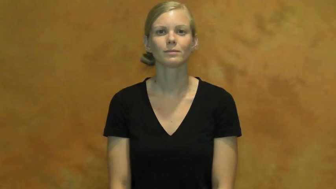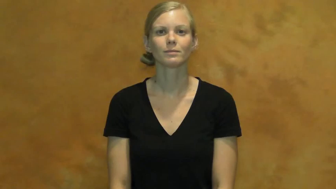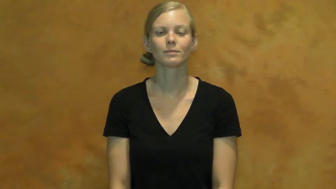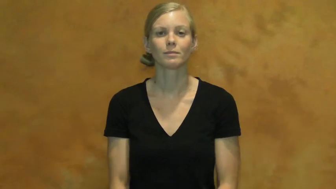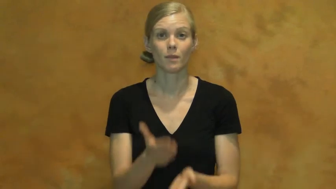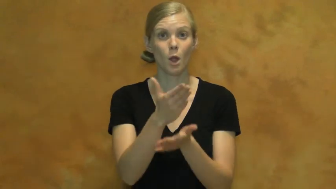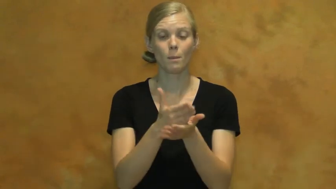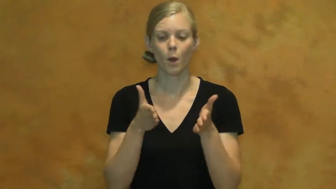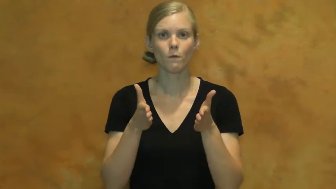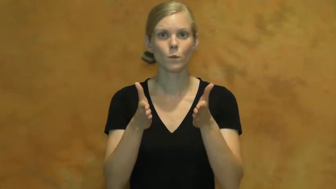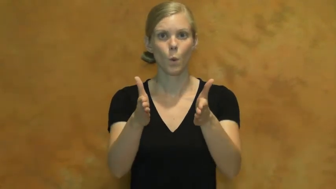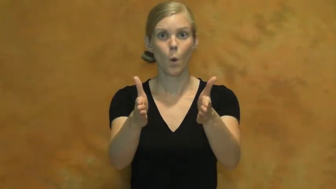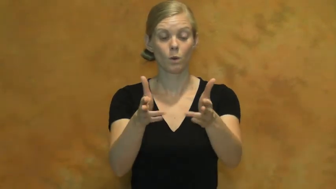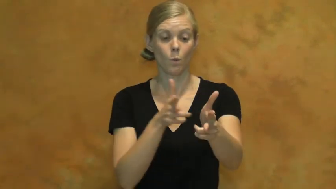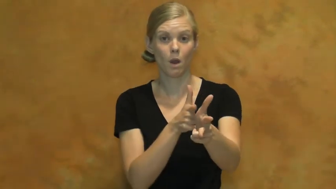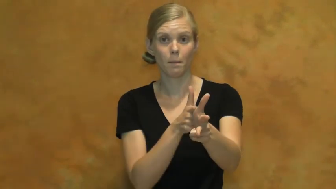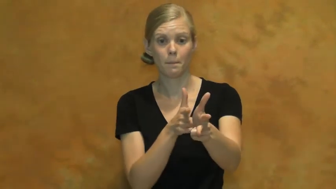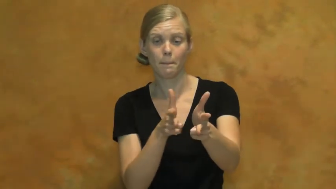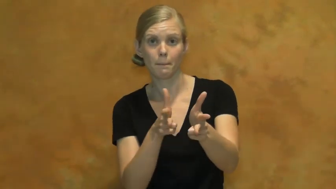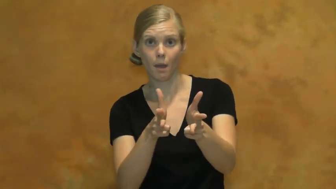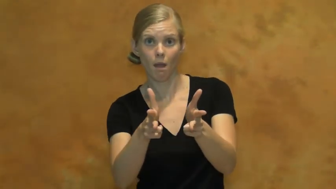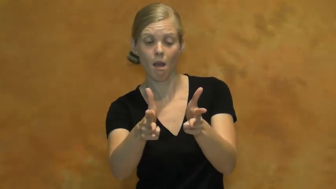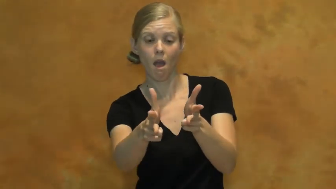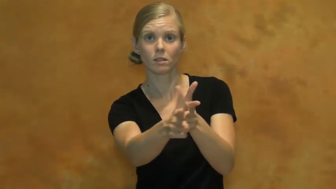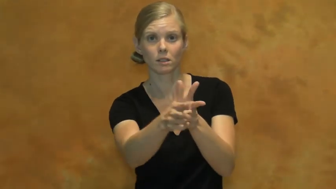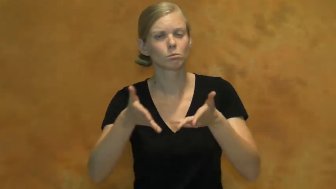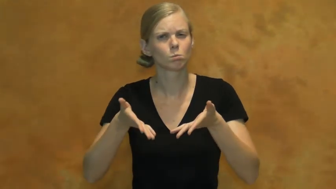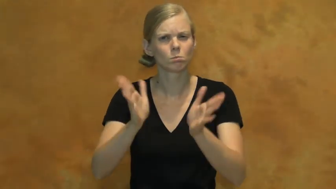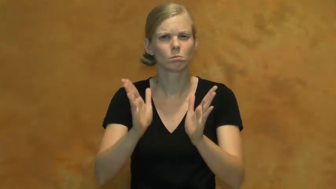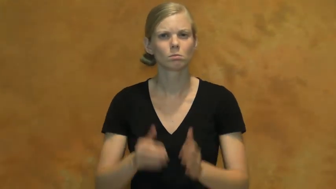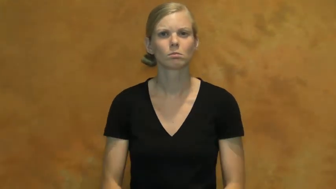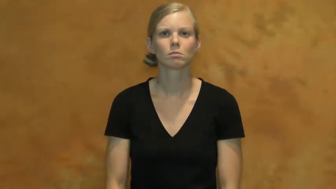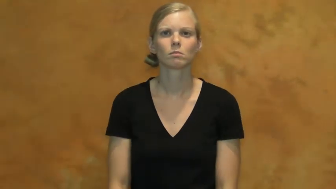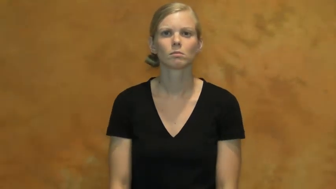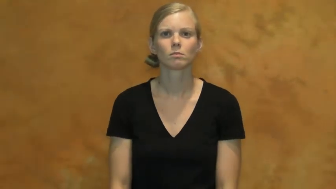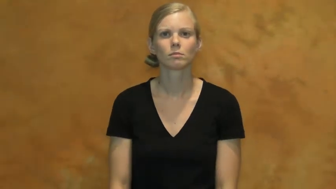passing zone